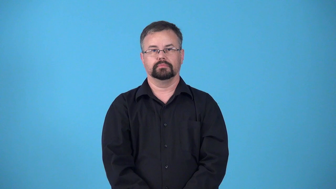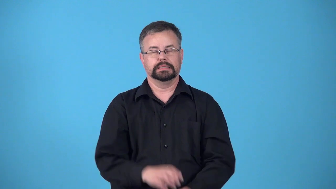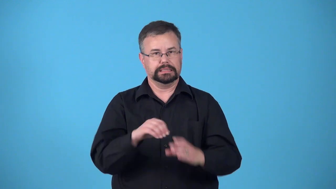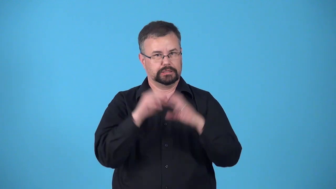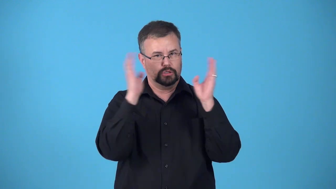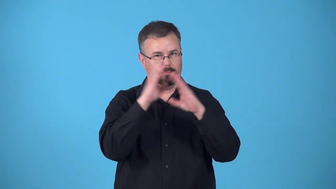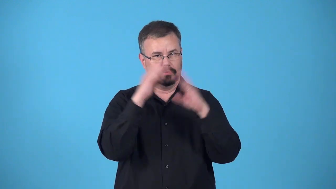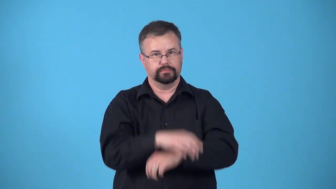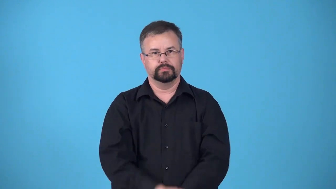on the carpet, in trouble